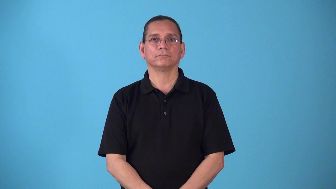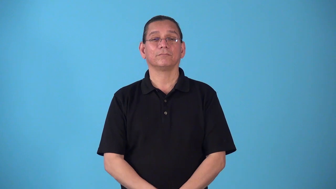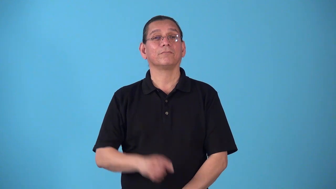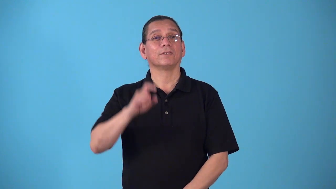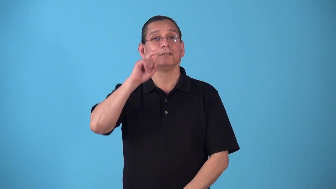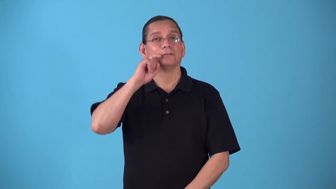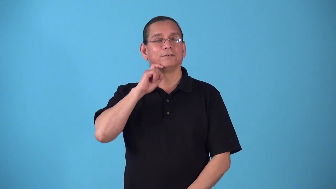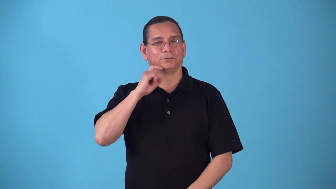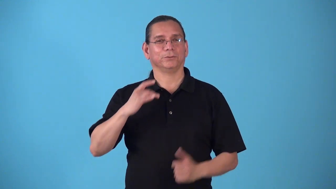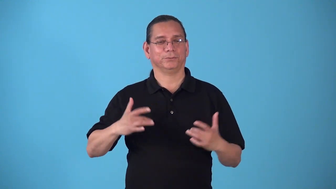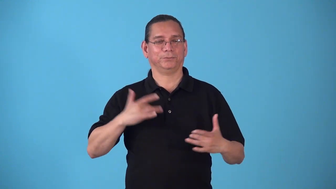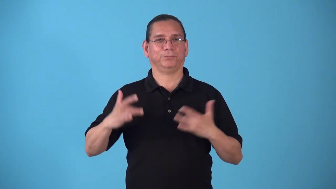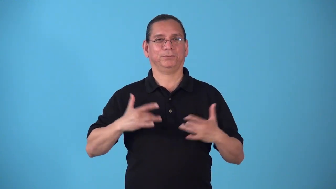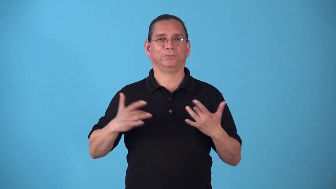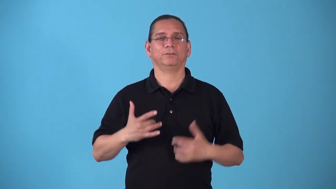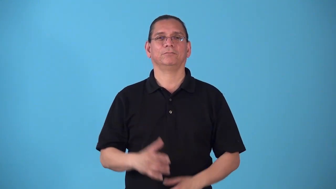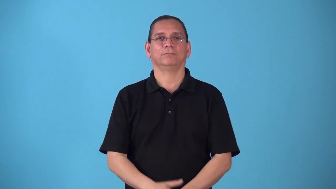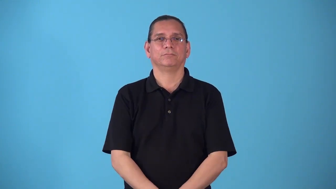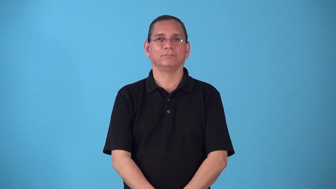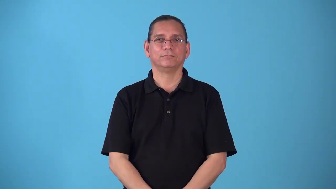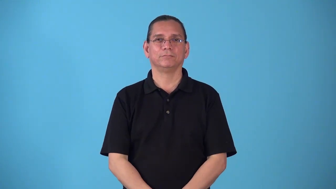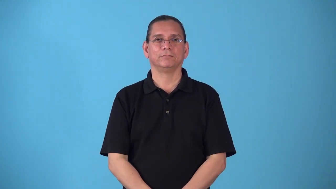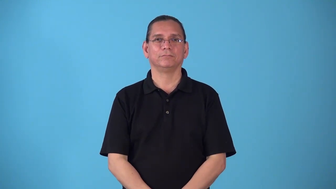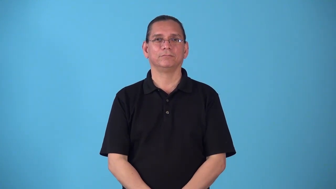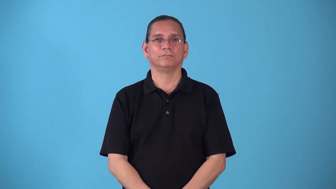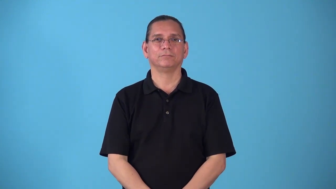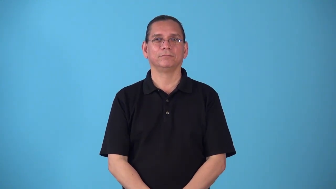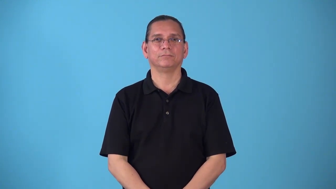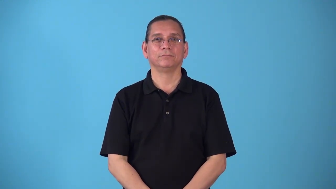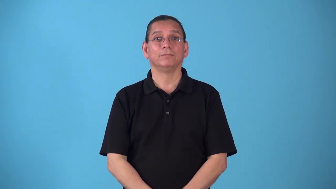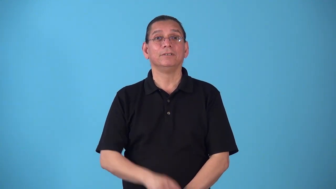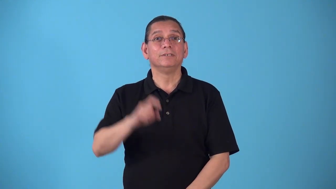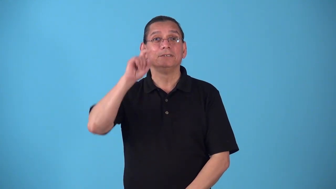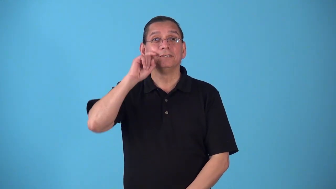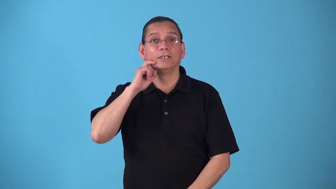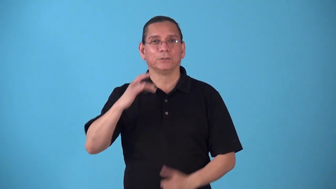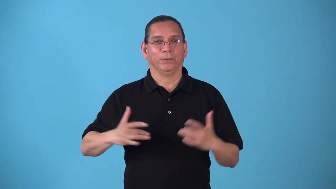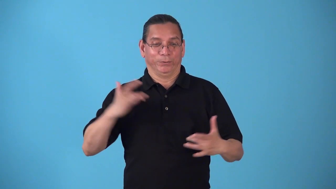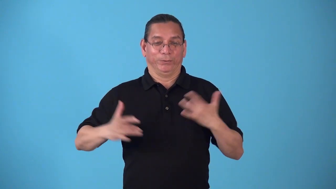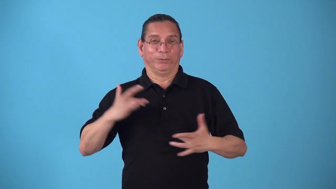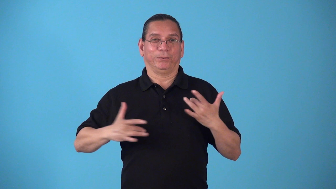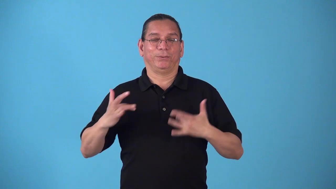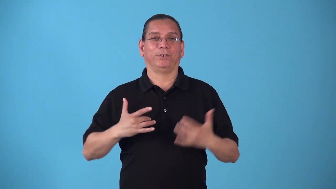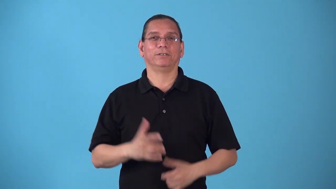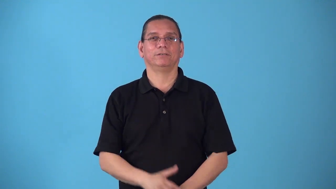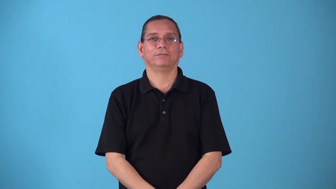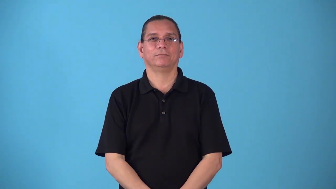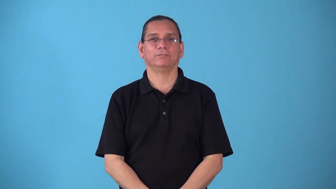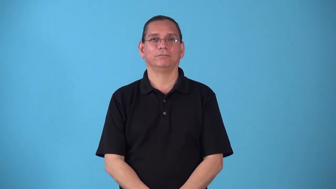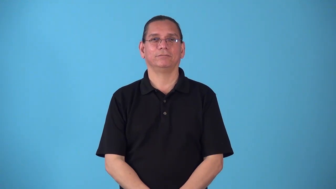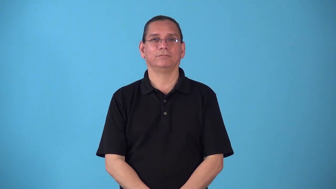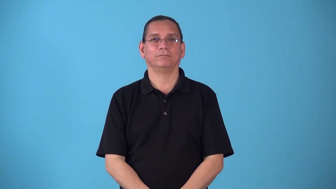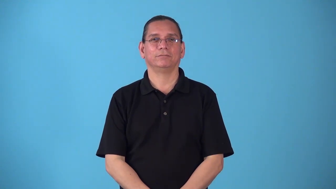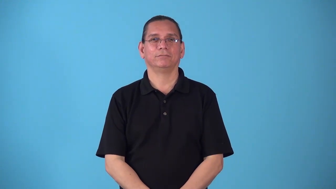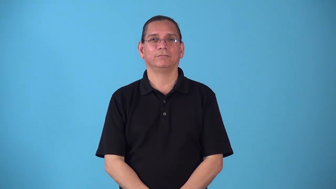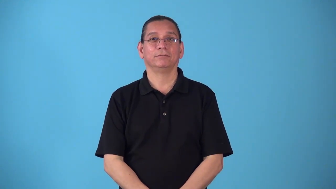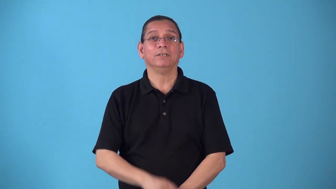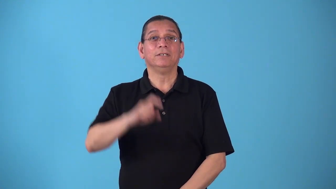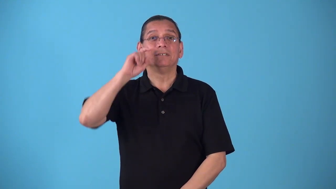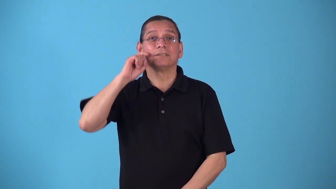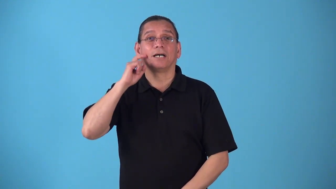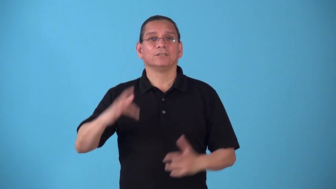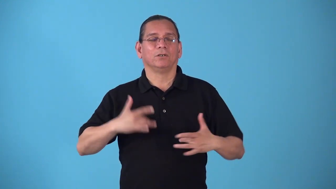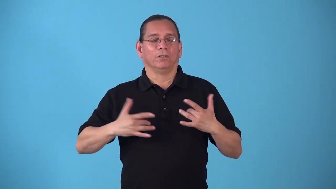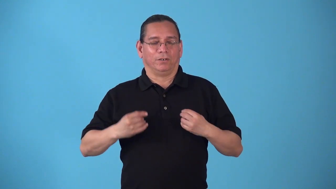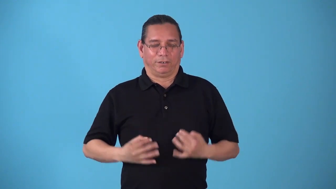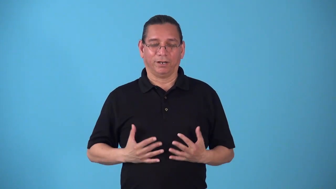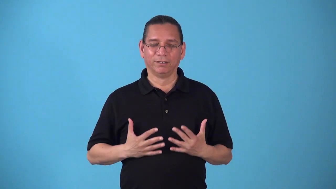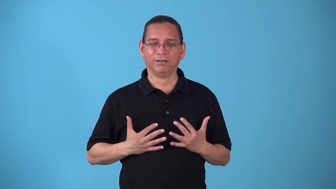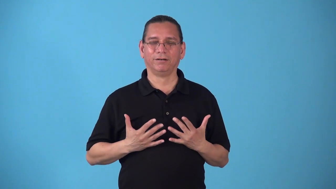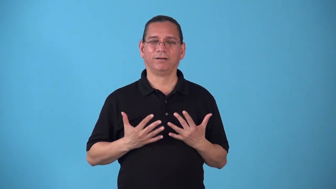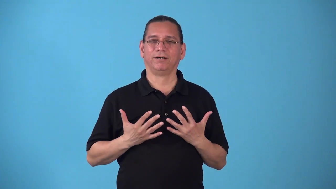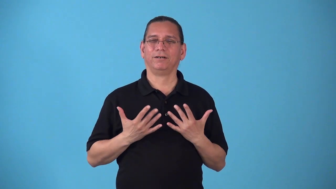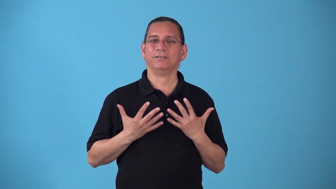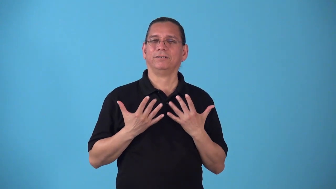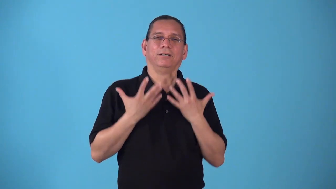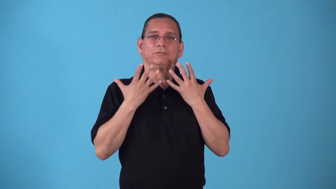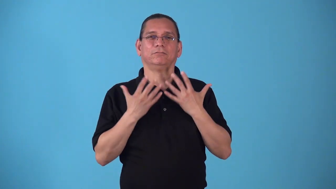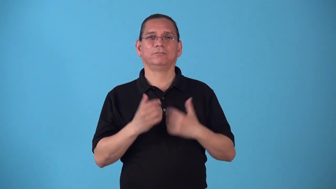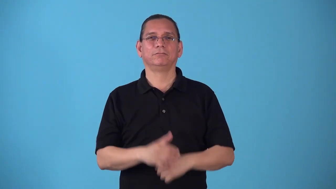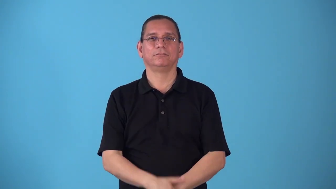steamy,steamier,steamiest,torrider,torridest